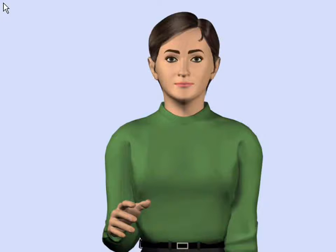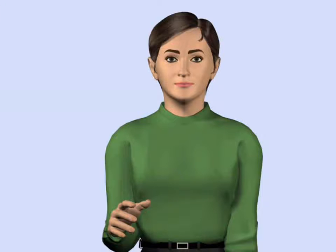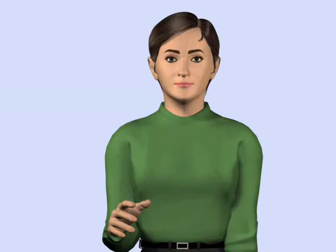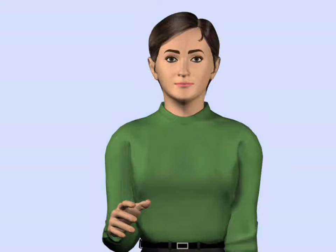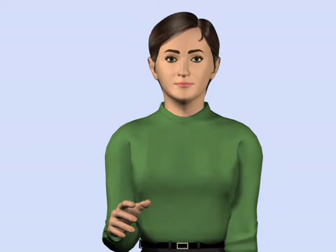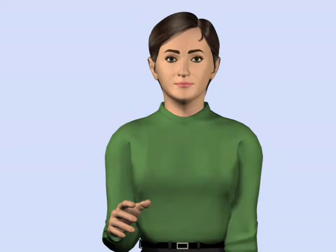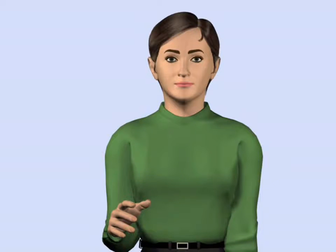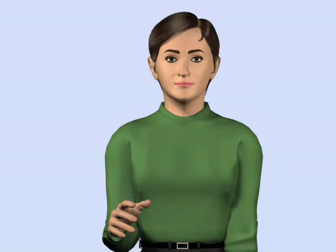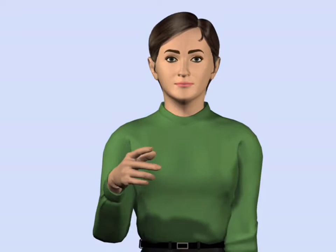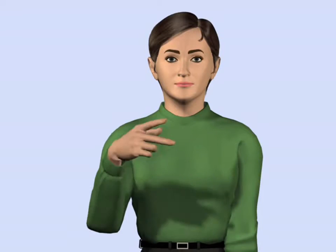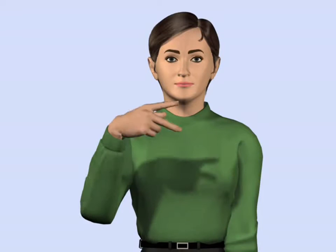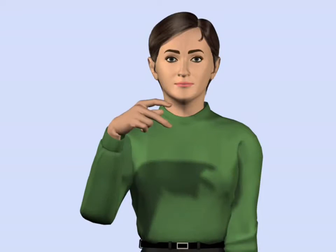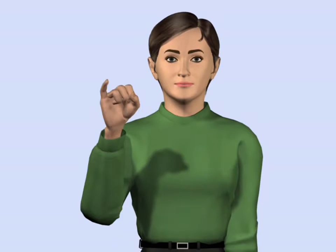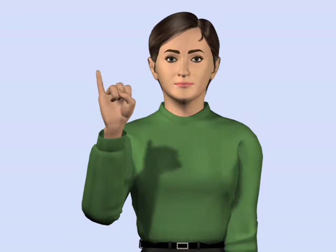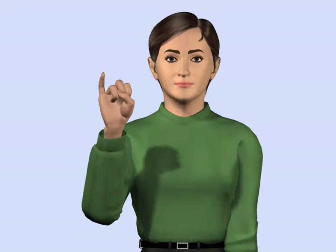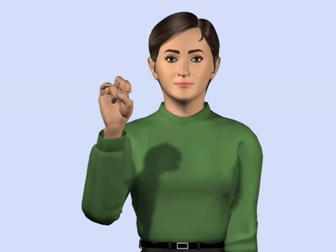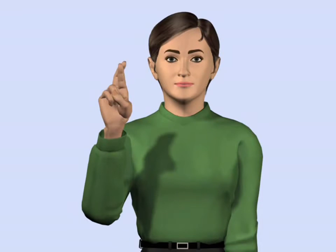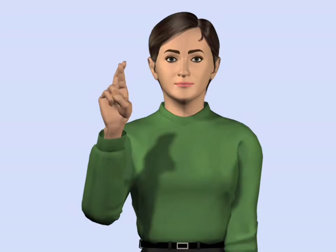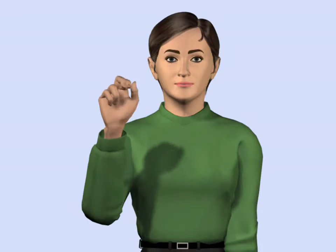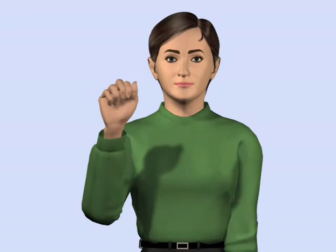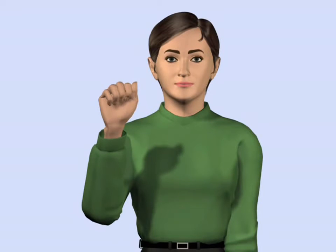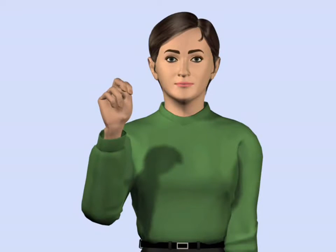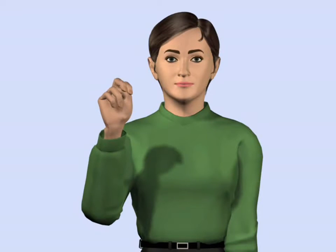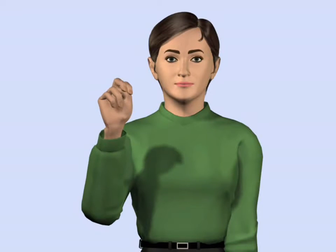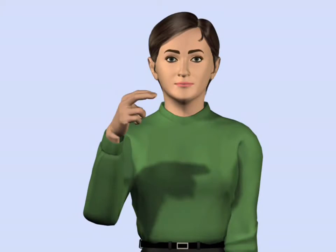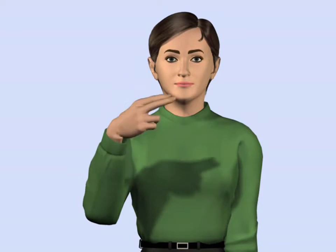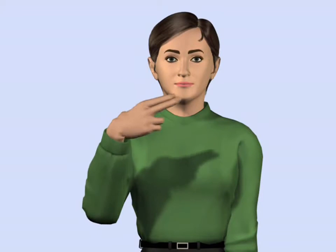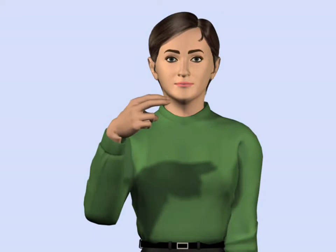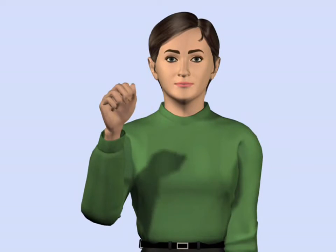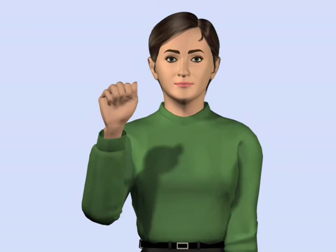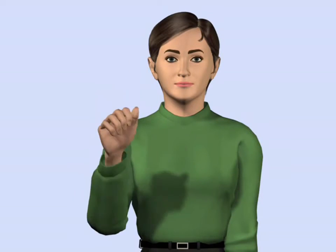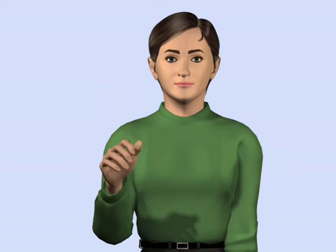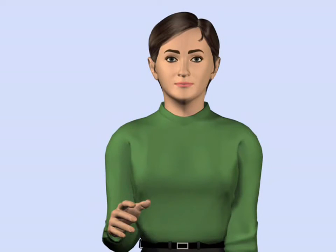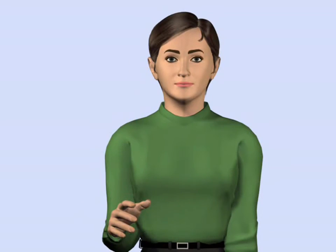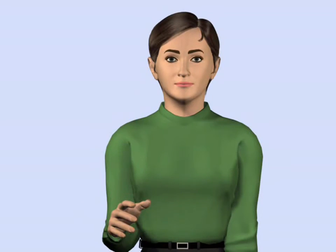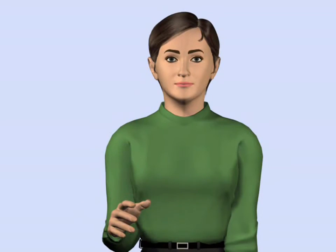piranha